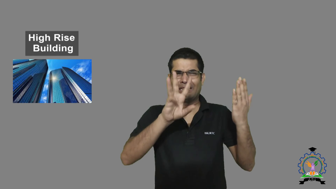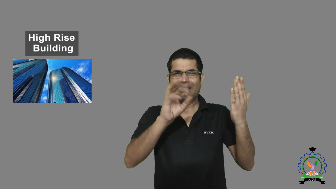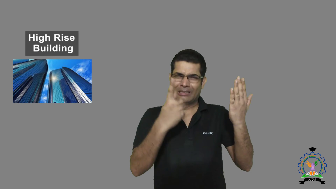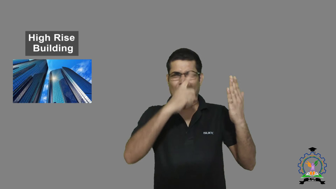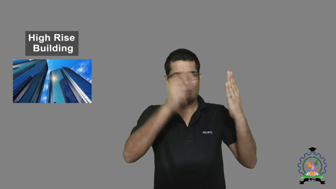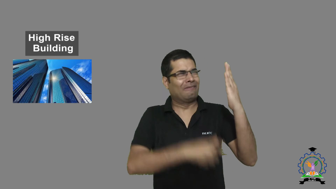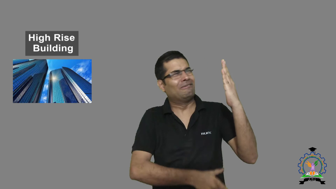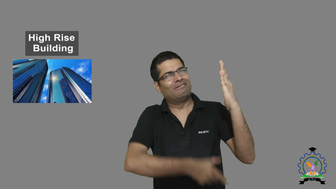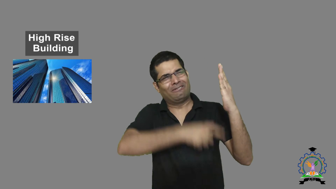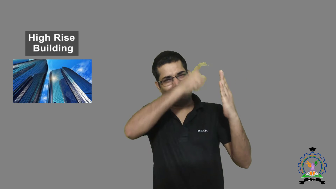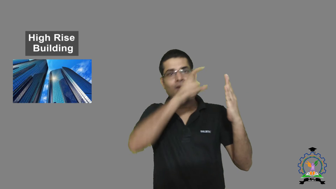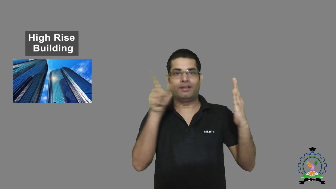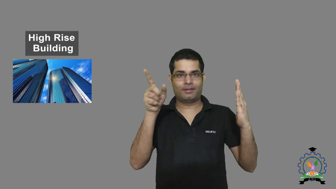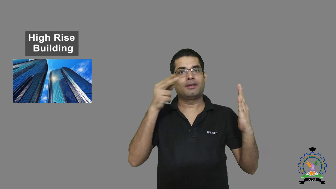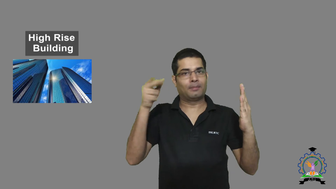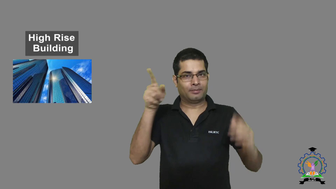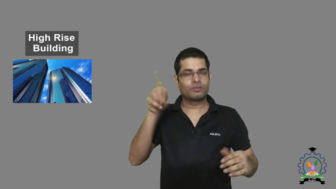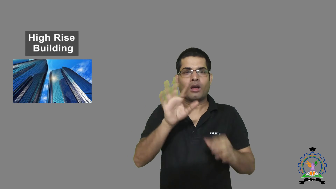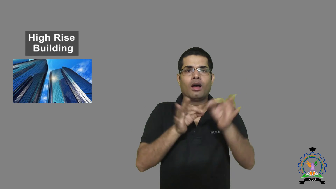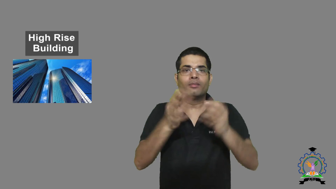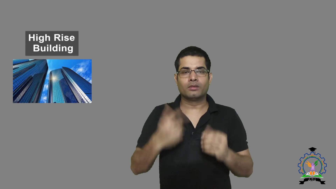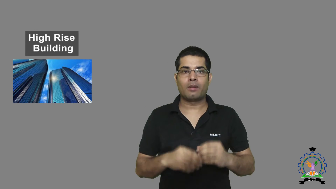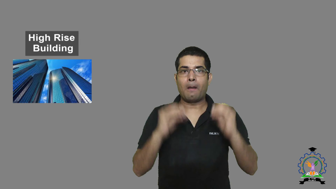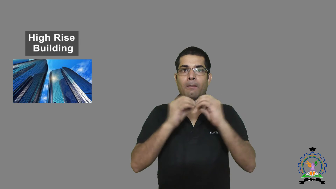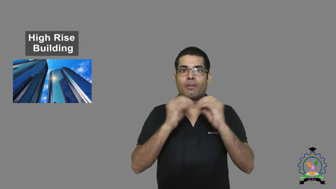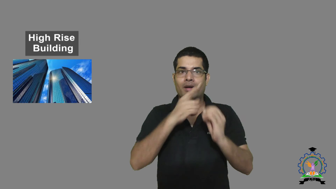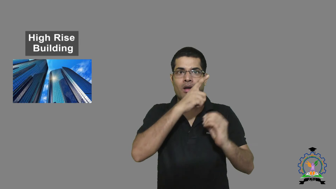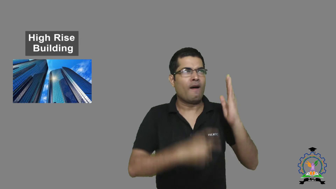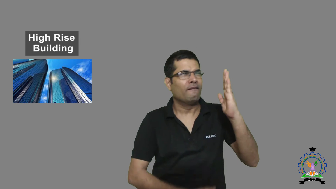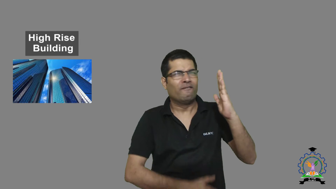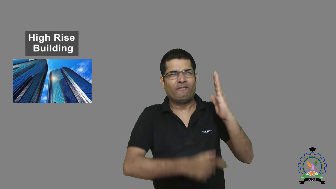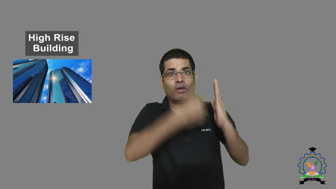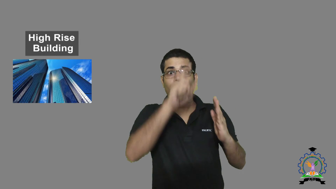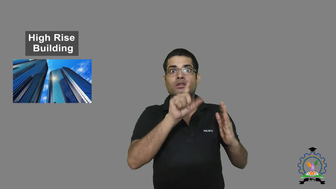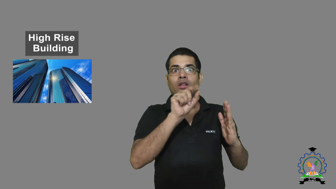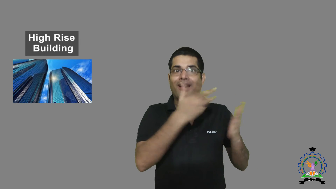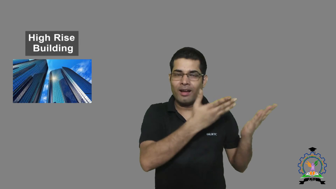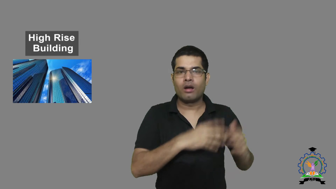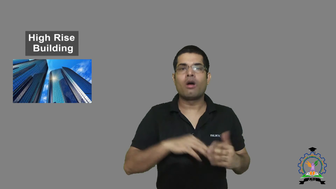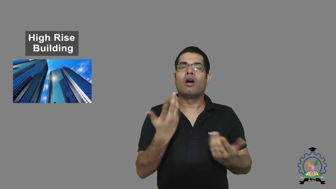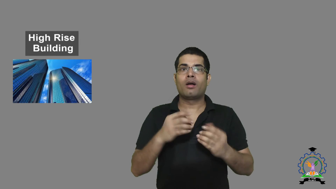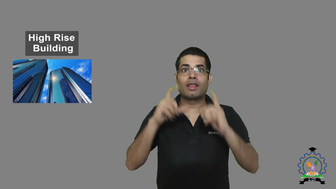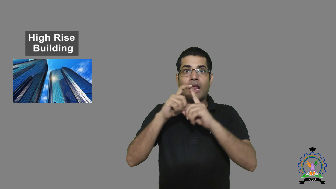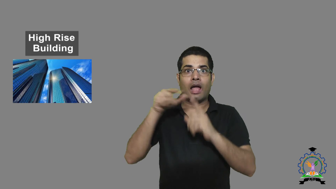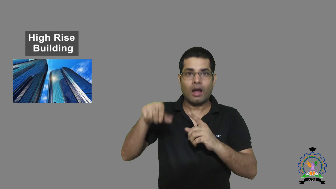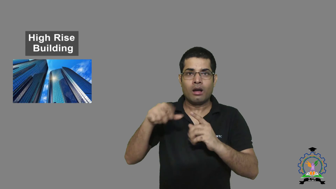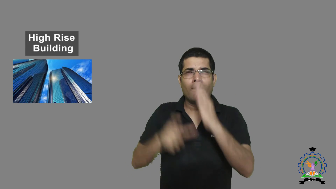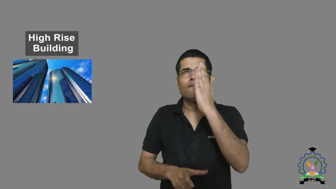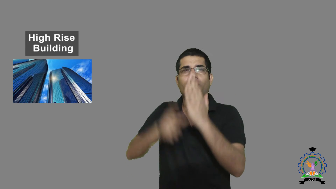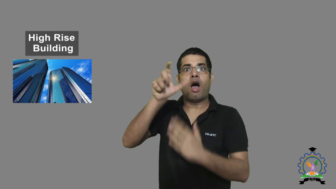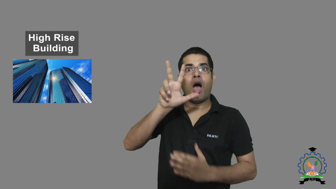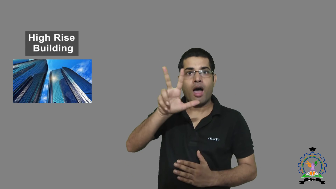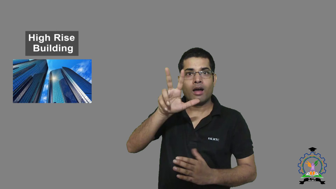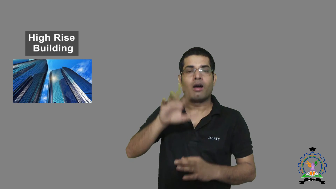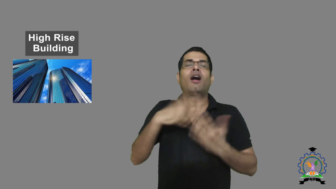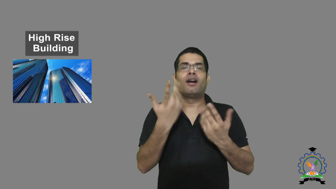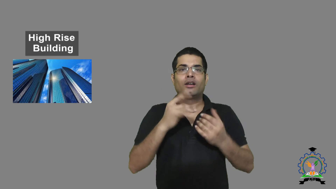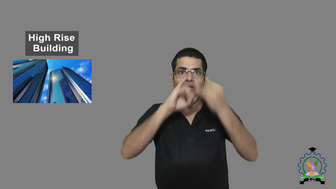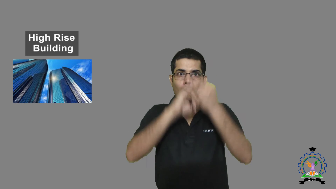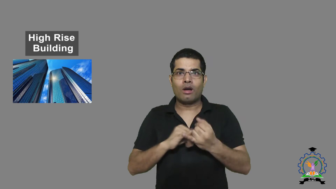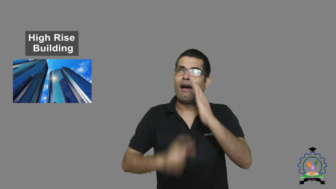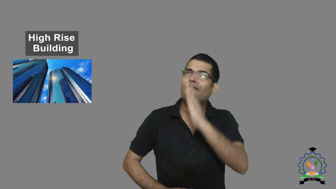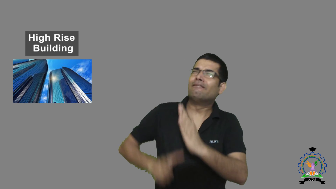High Rise Building